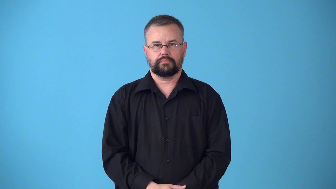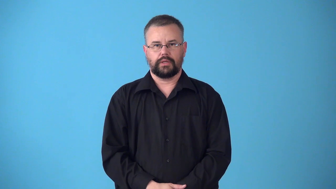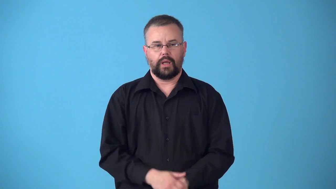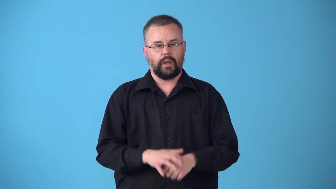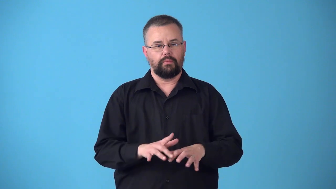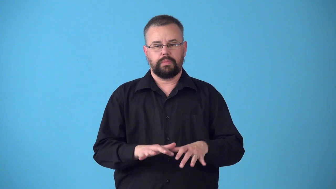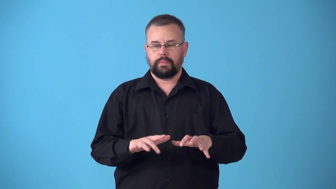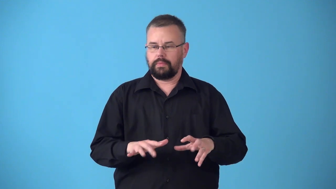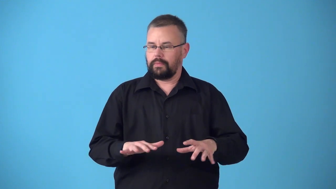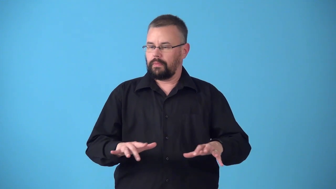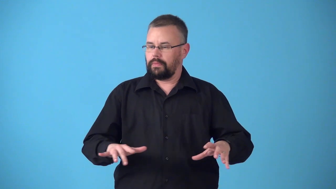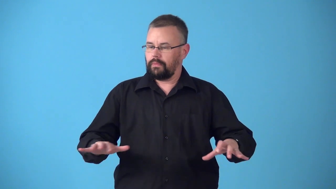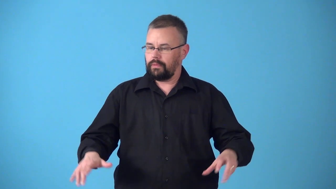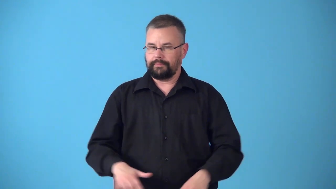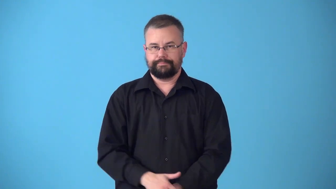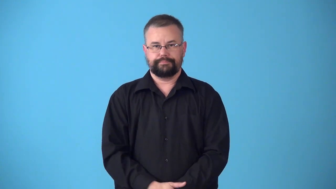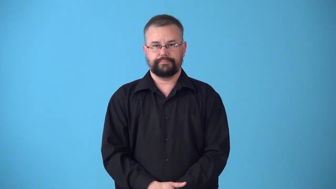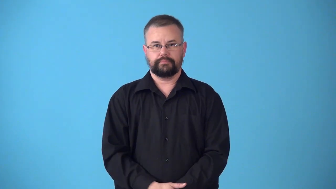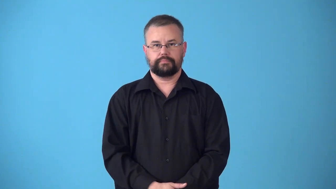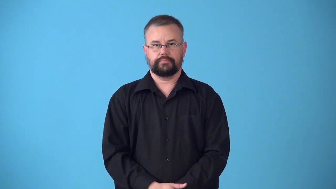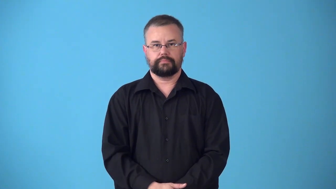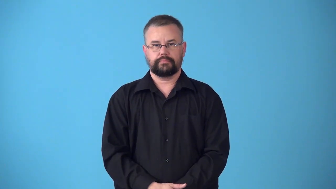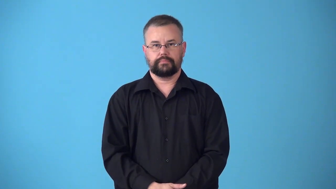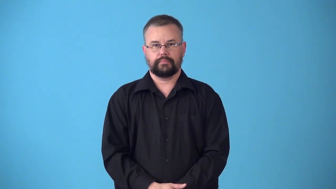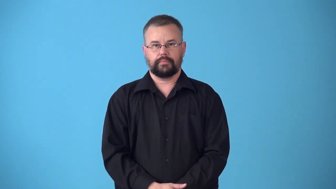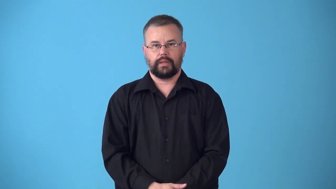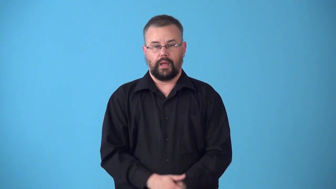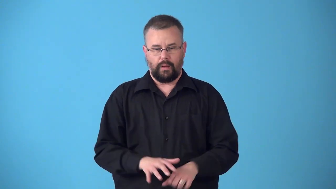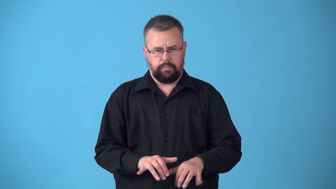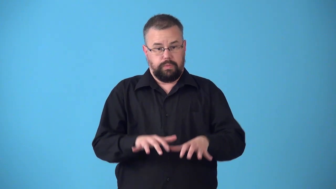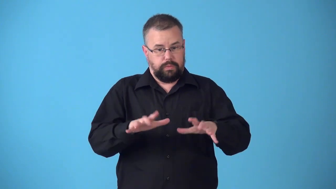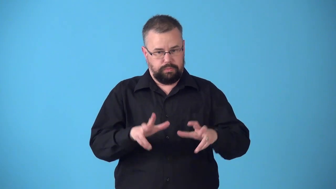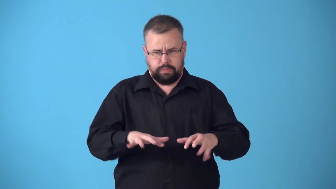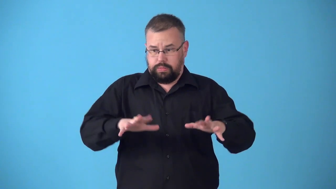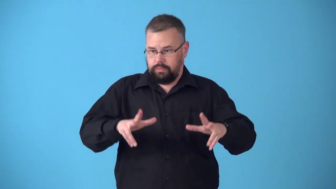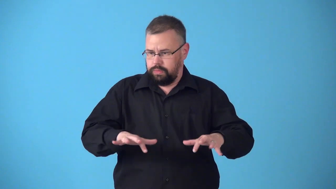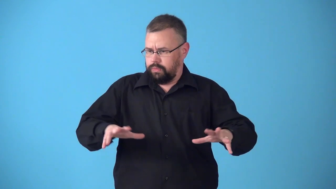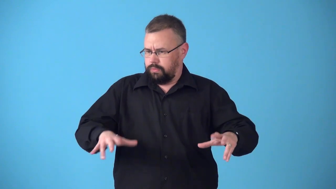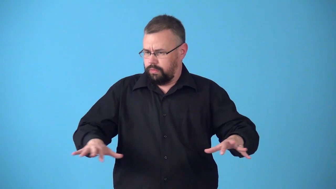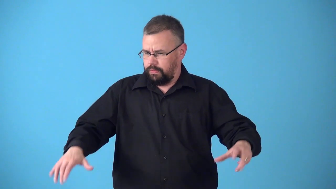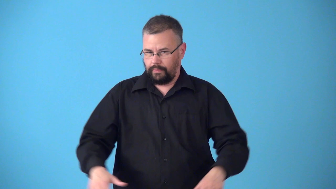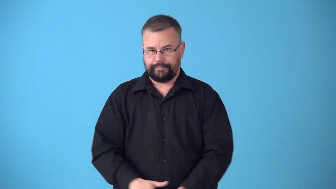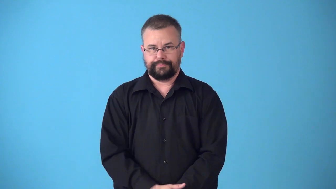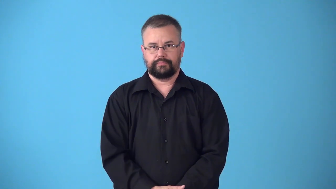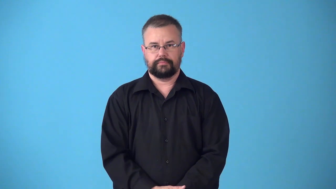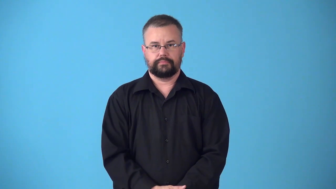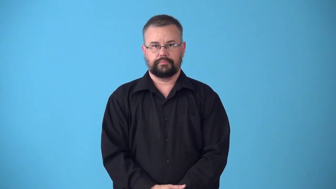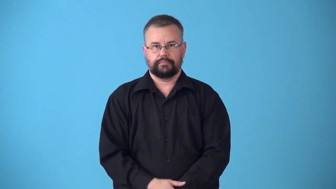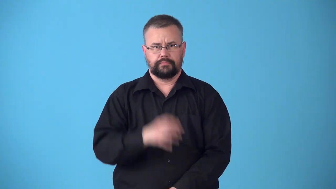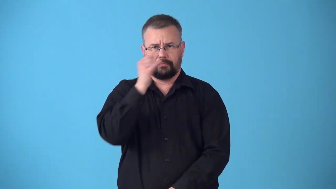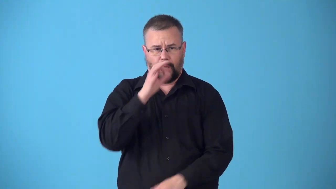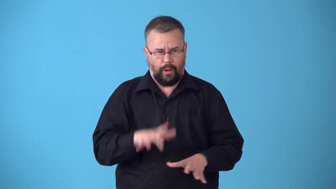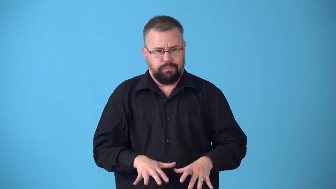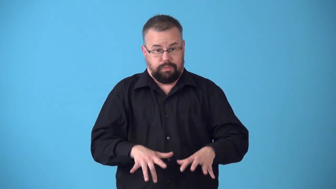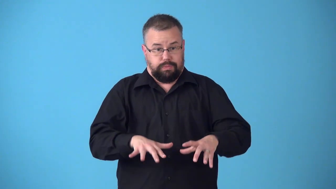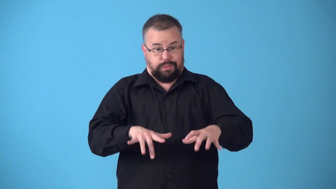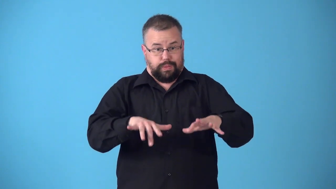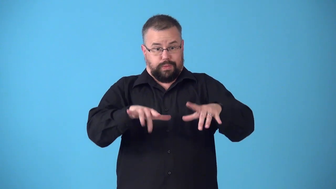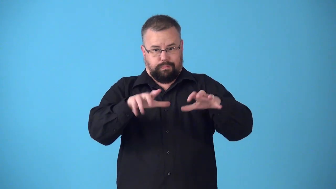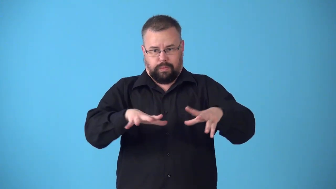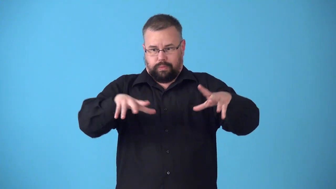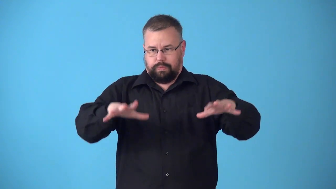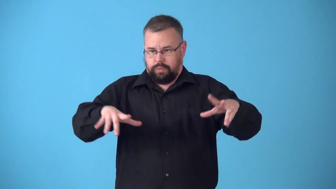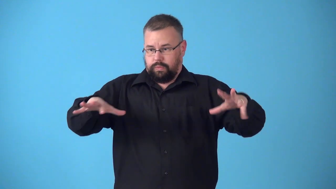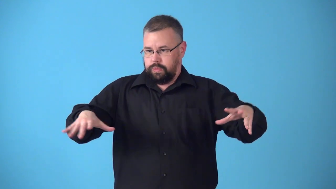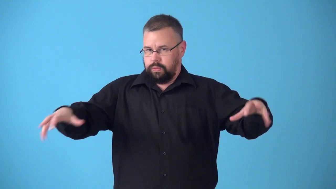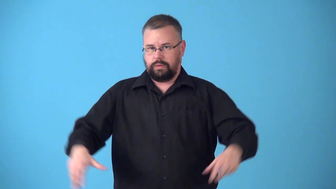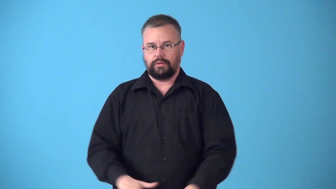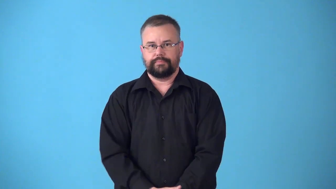sudsy,sudsier,sudsiest